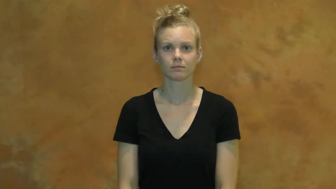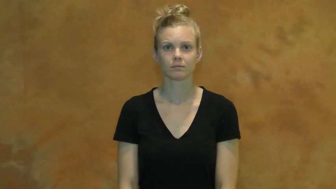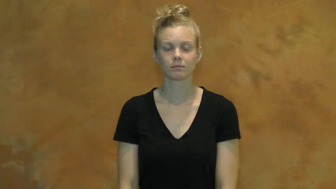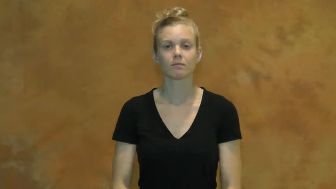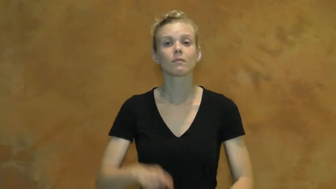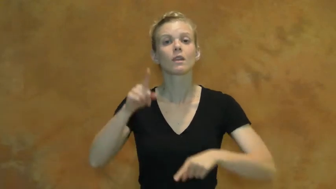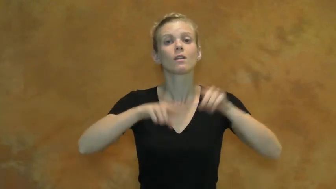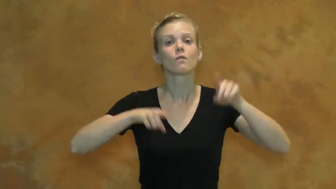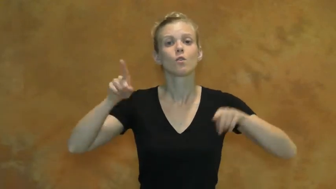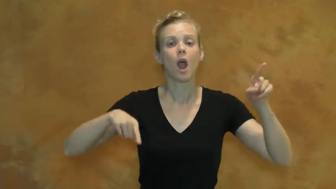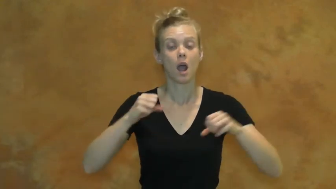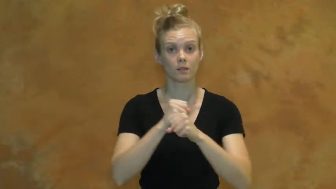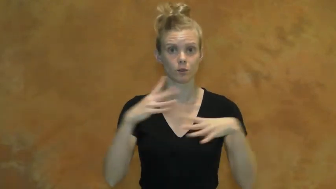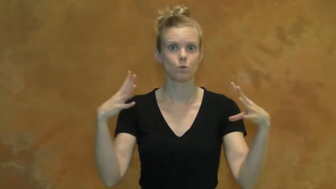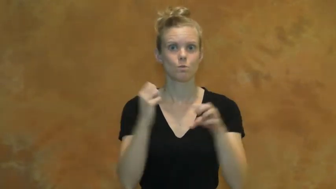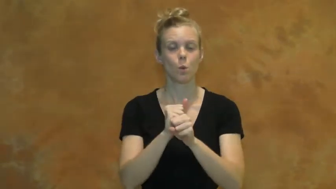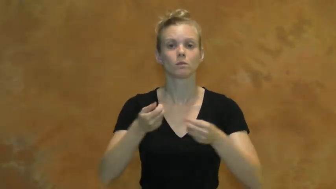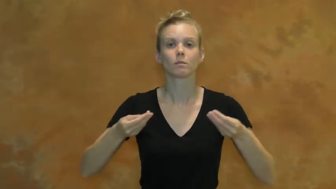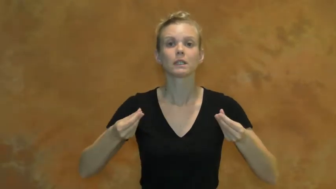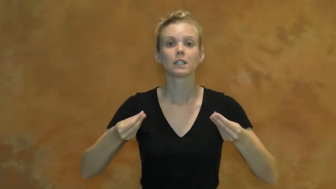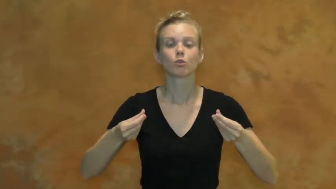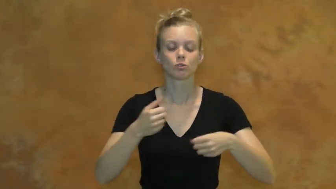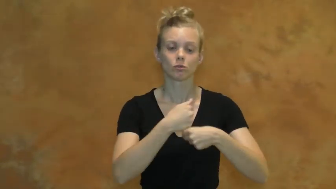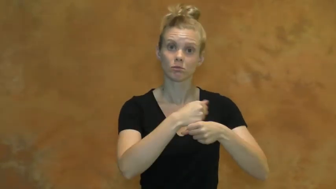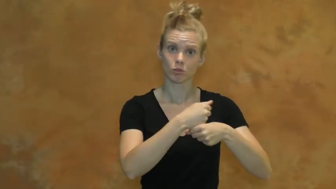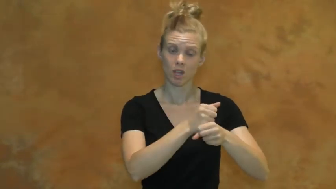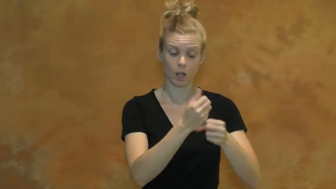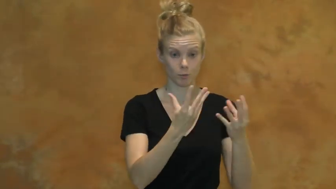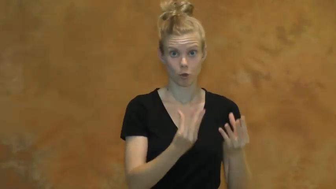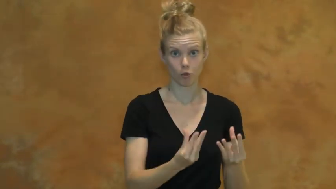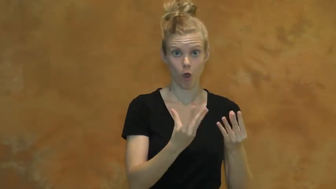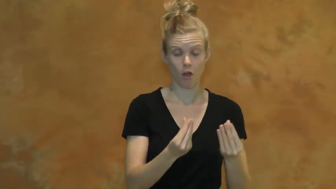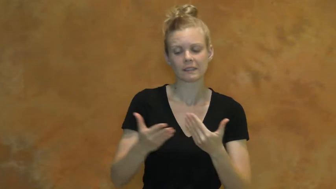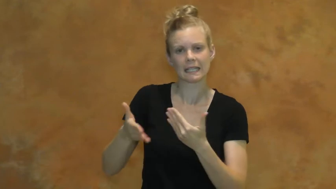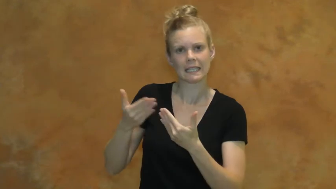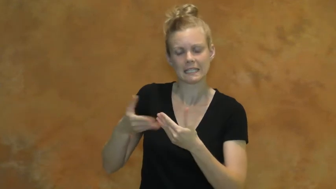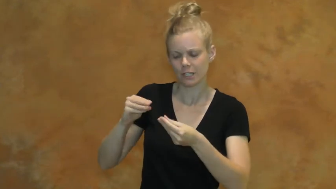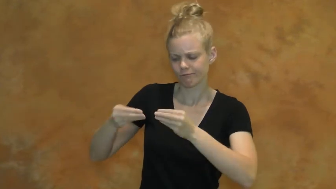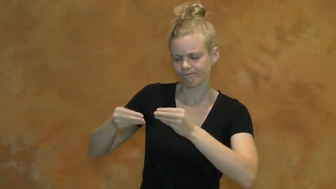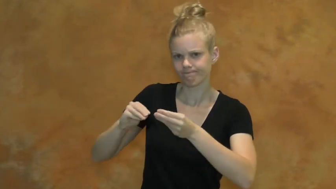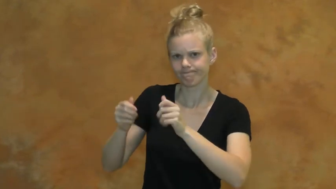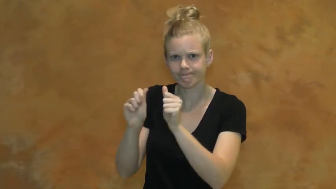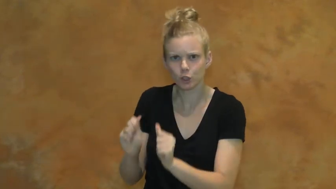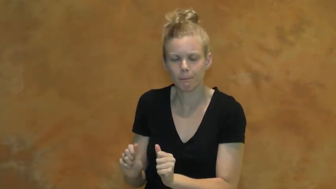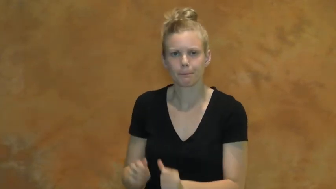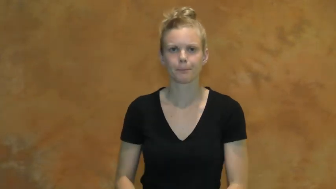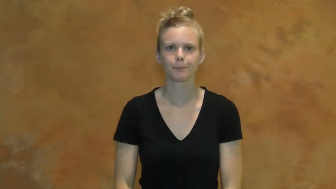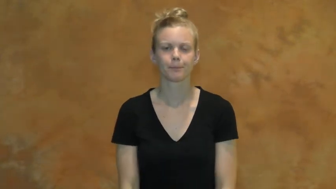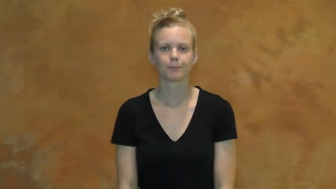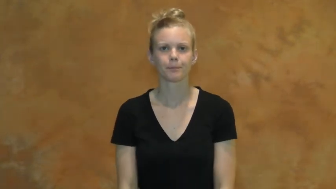plastic explosives